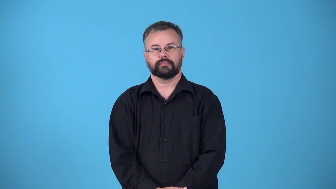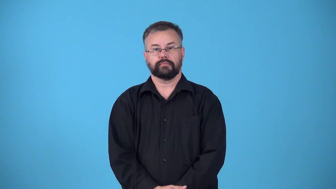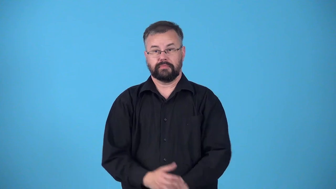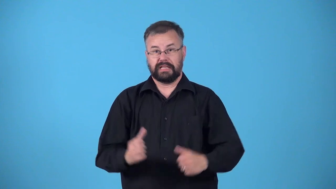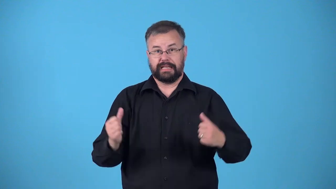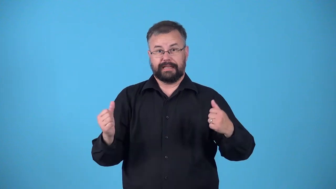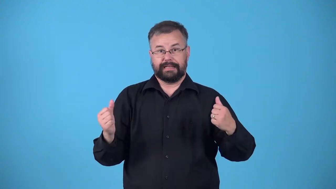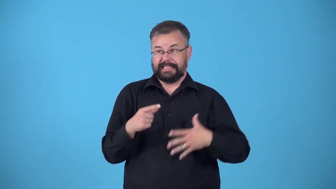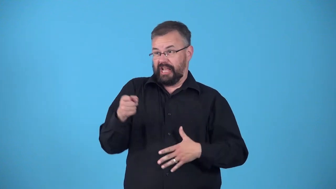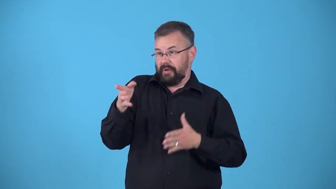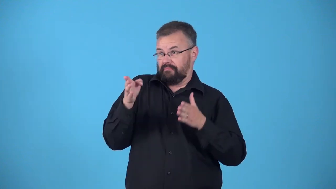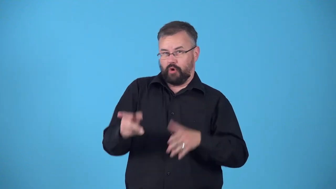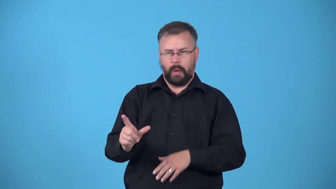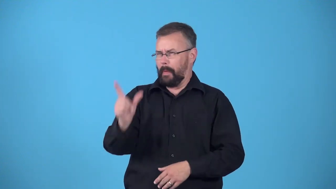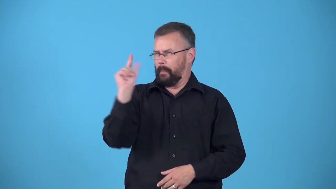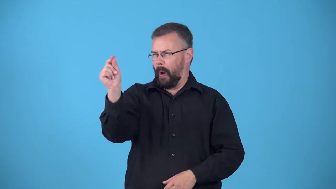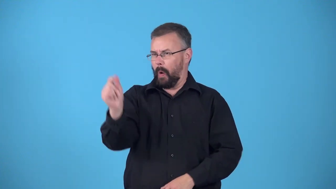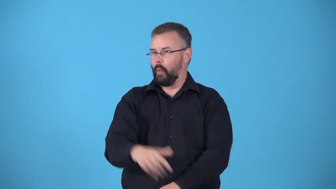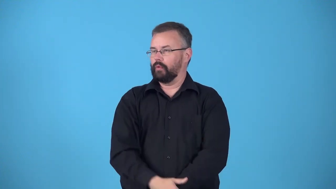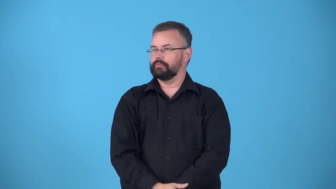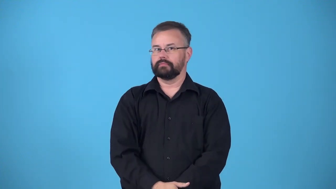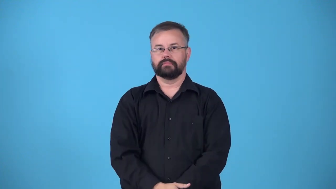frighten away, frighten off, scare away, scare off